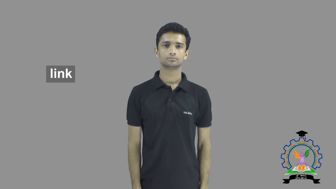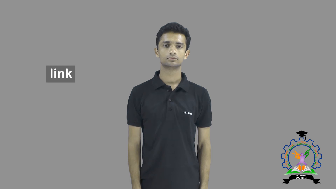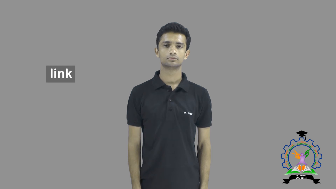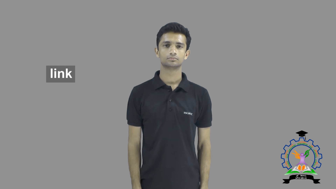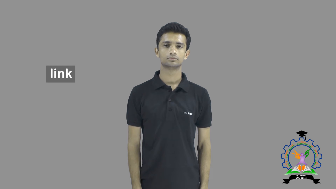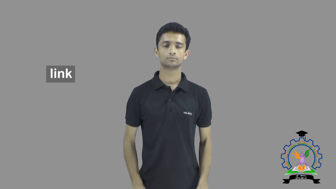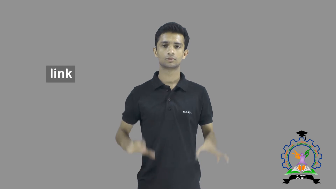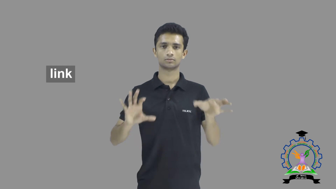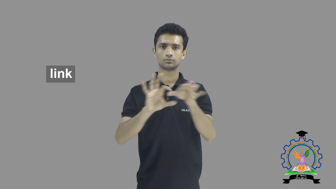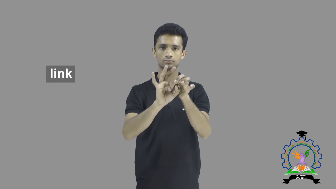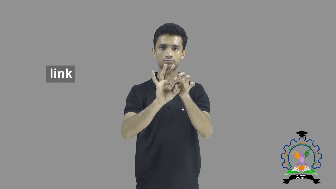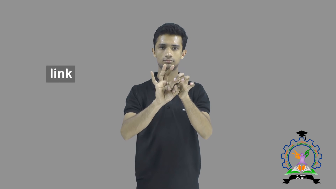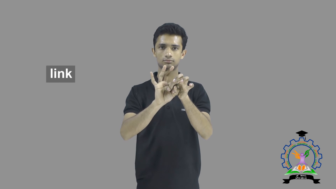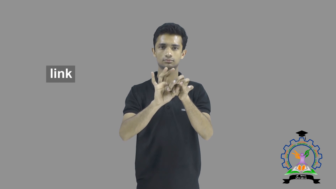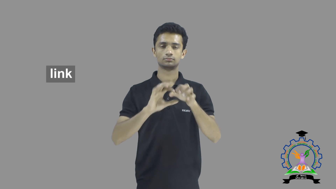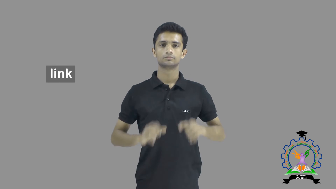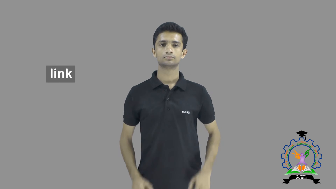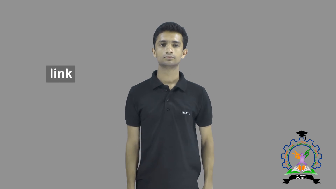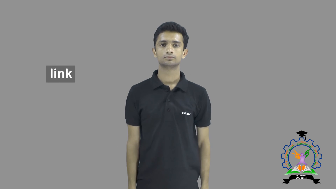link, connect, associate